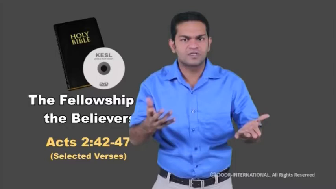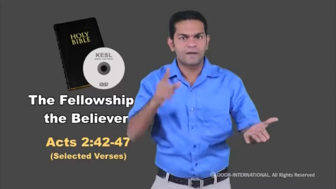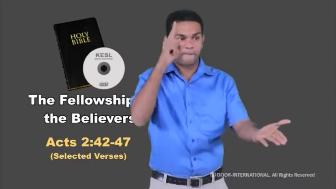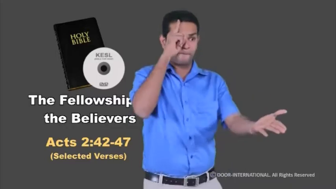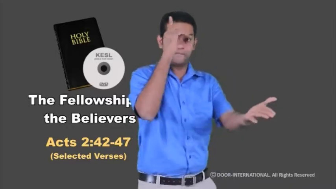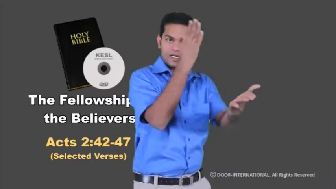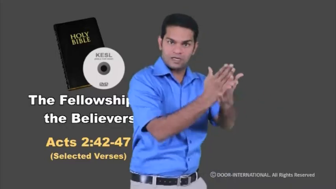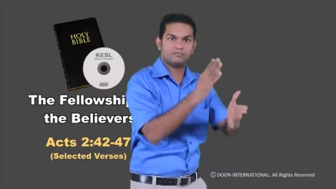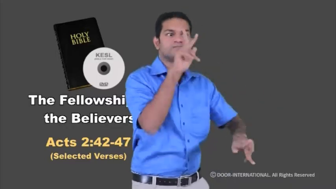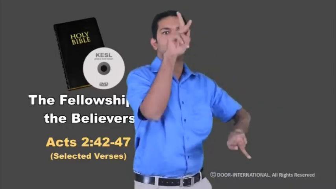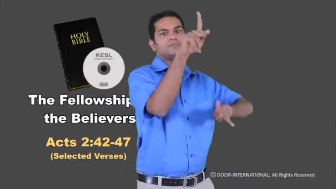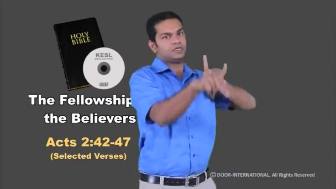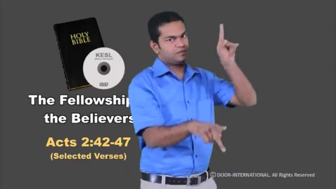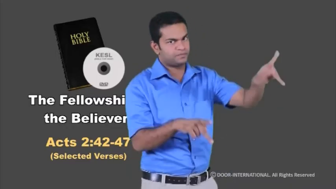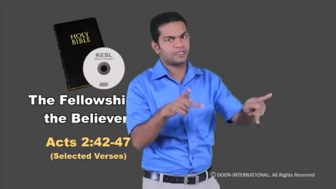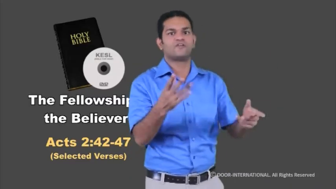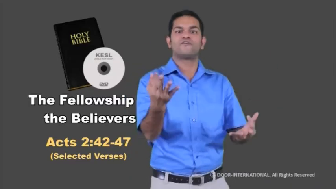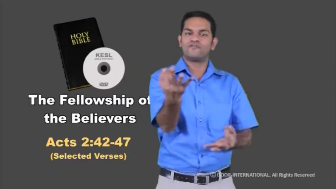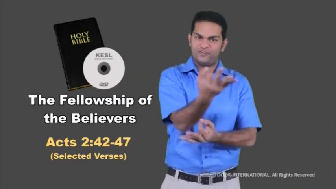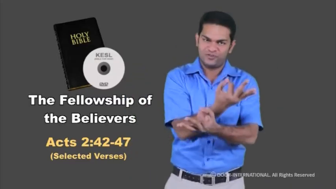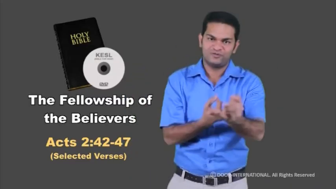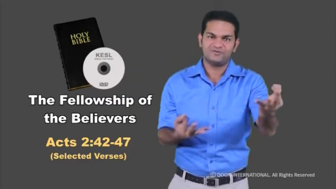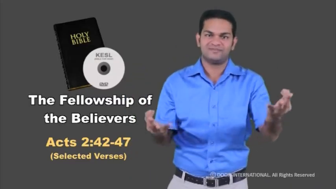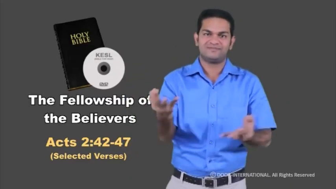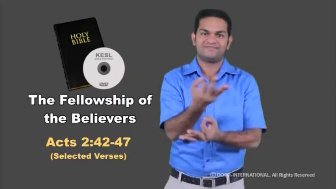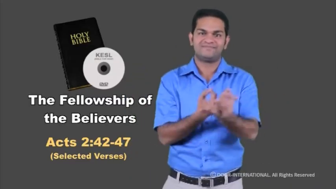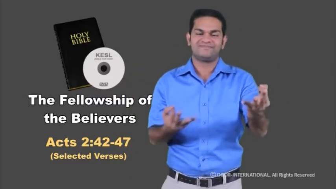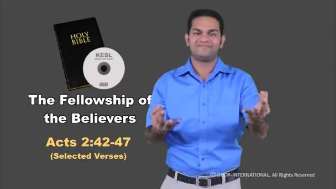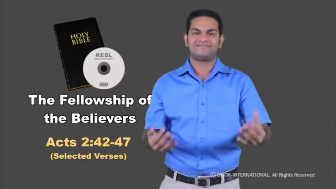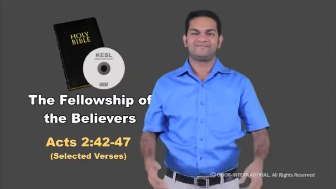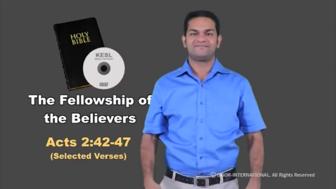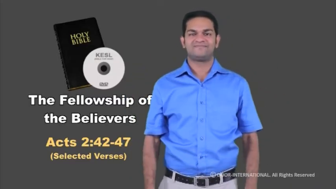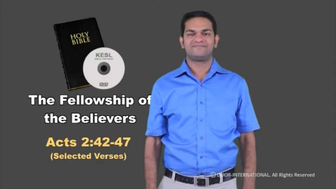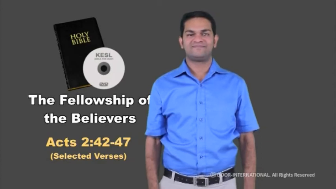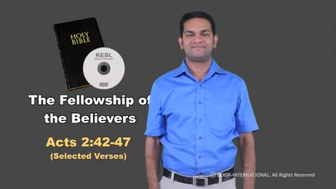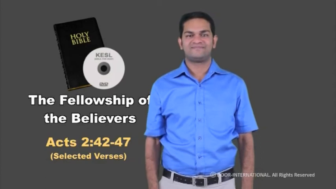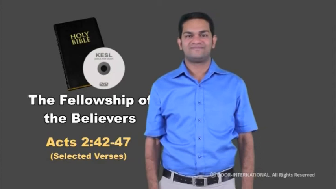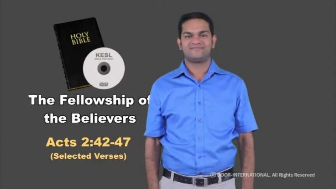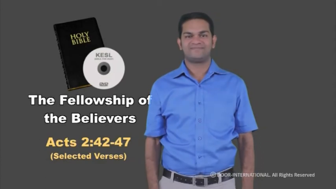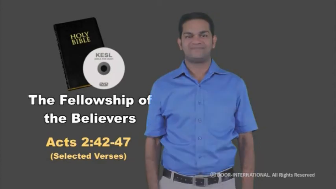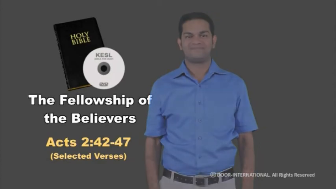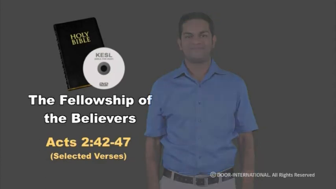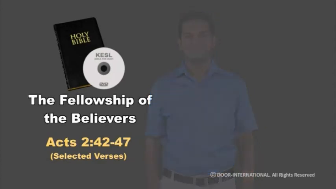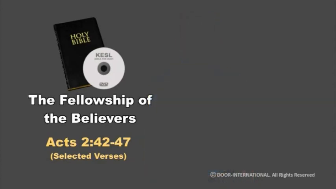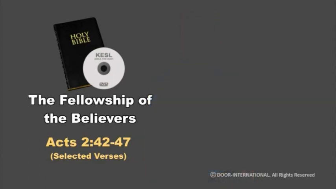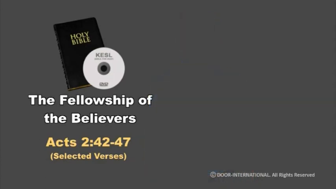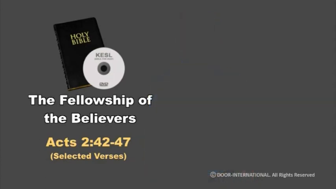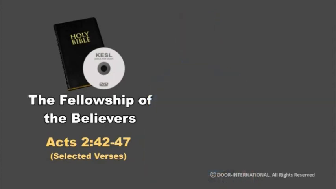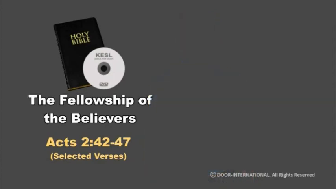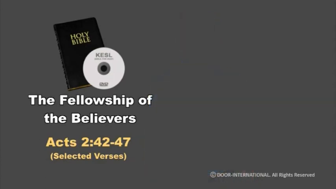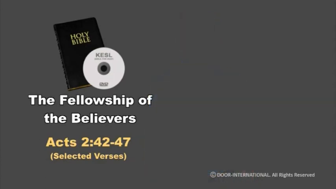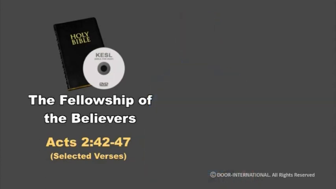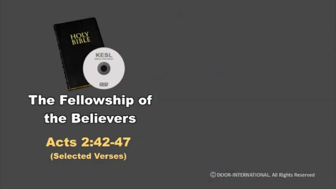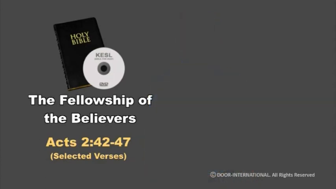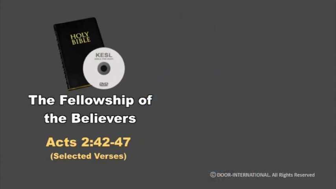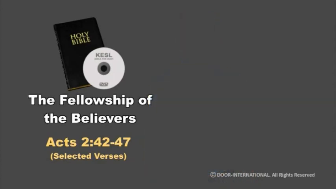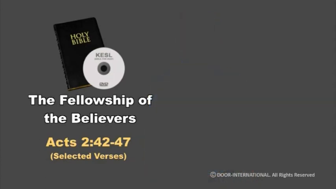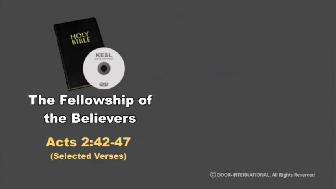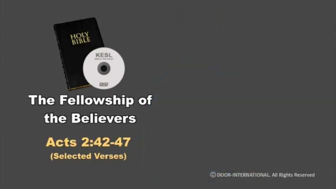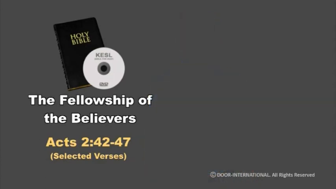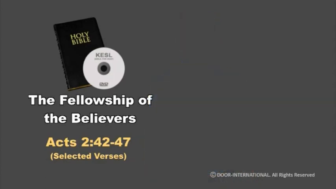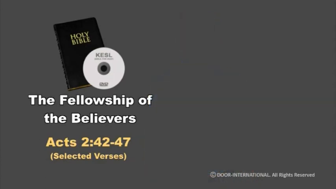Believers' Fellowship